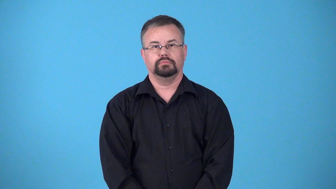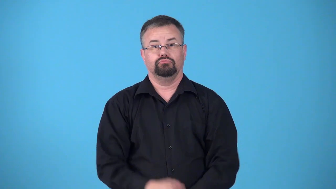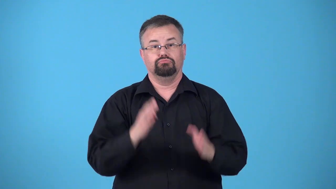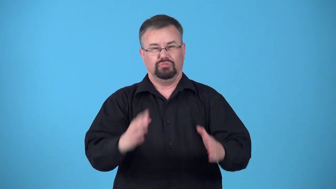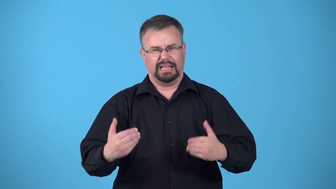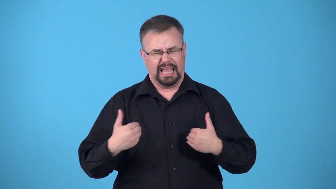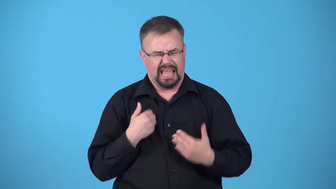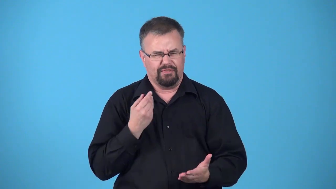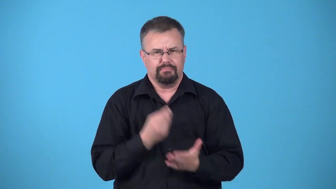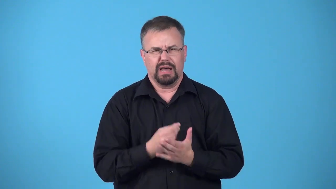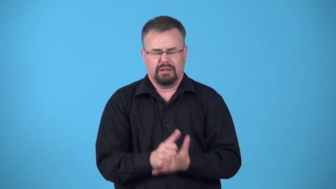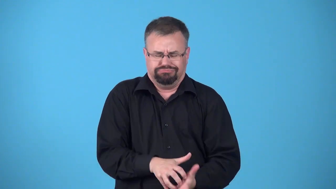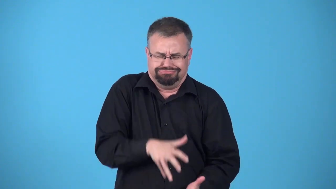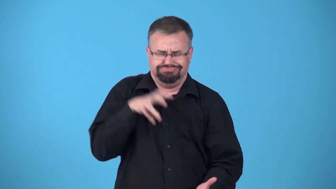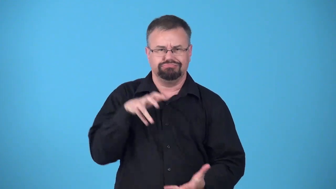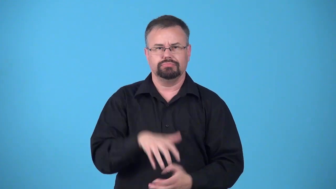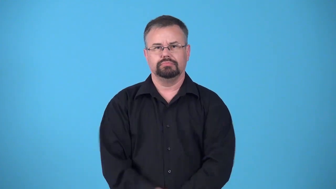man of means